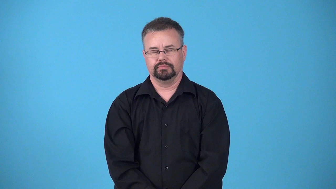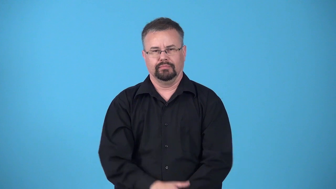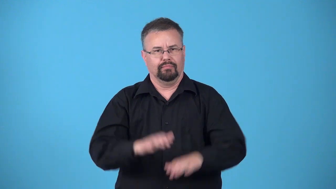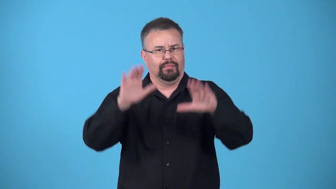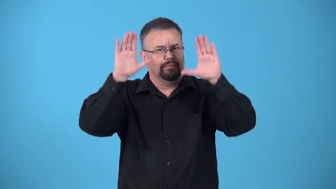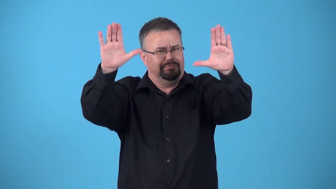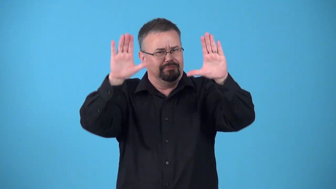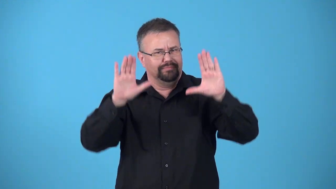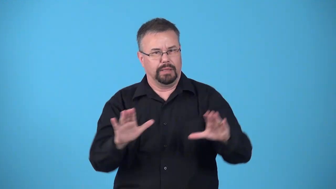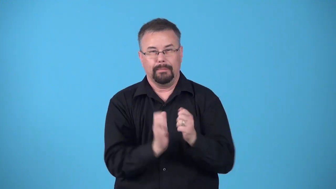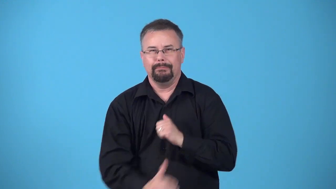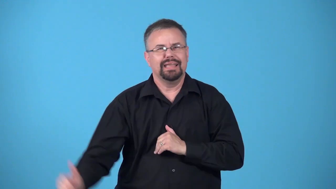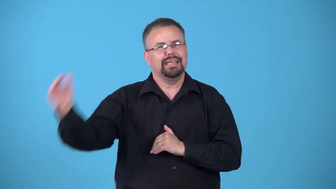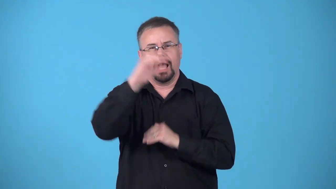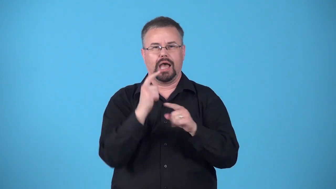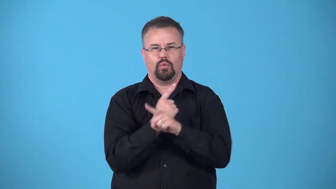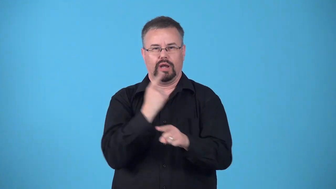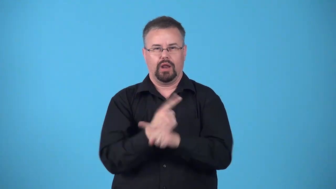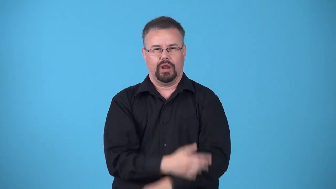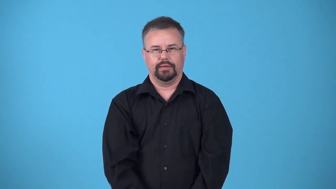larger than life